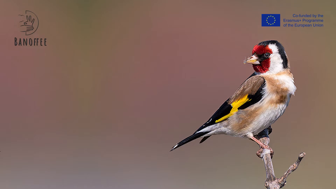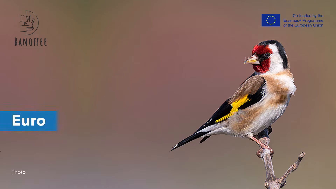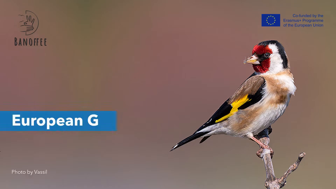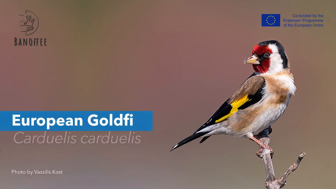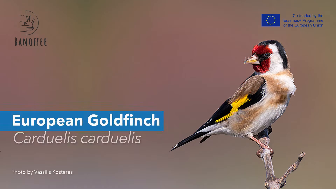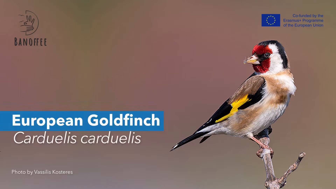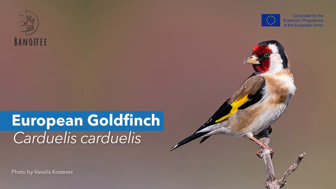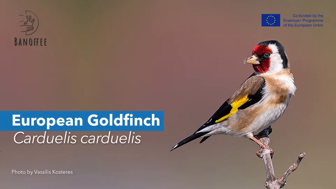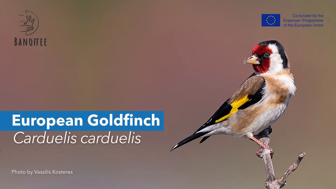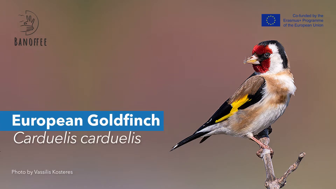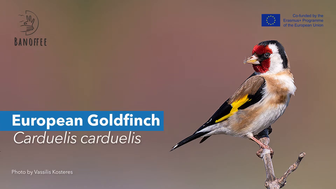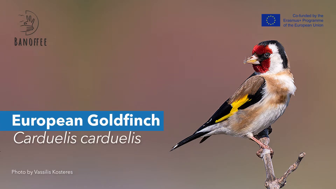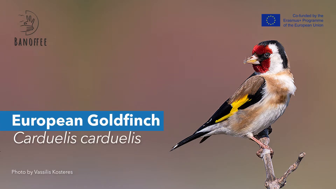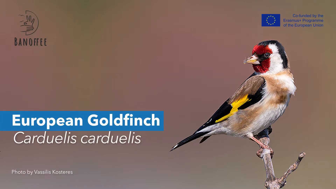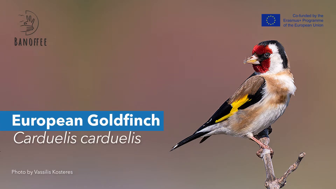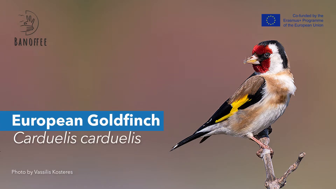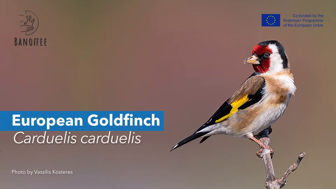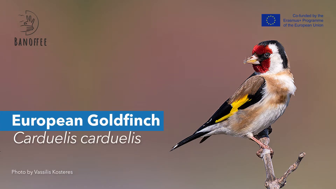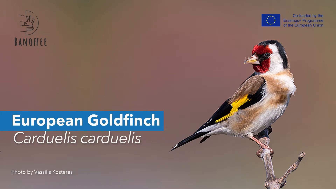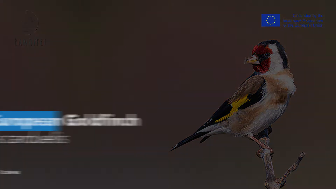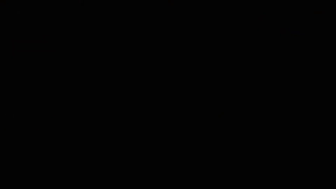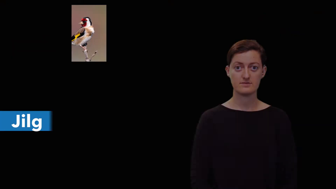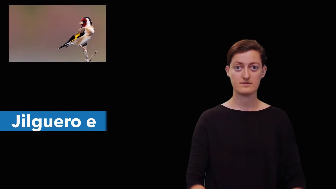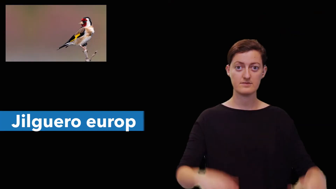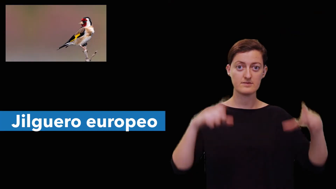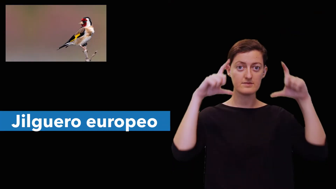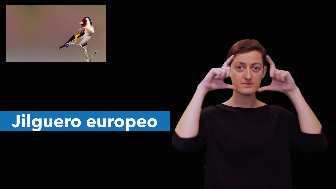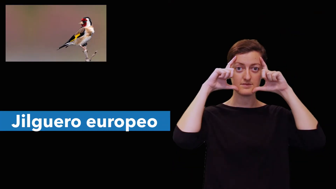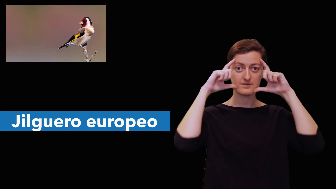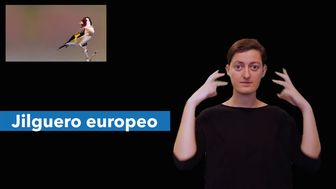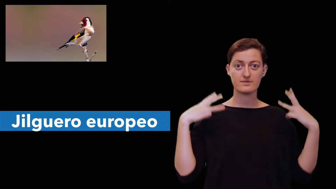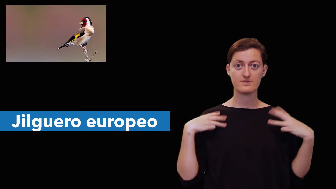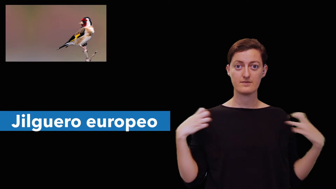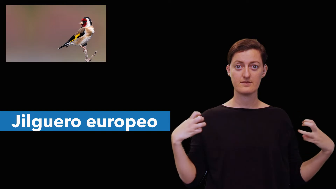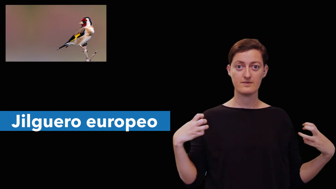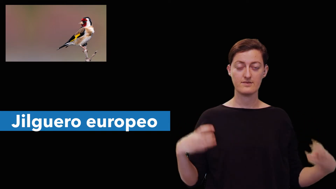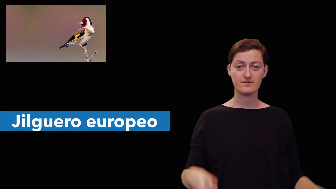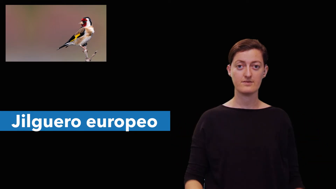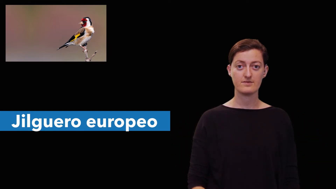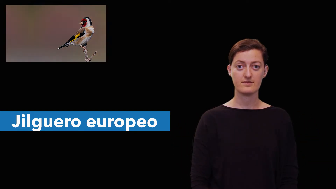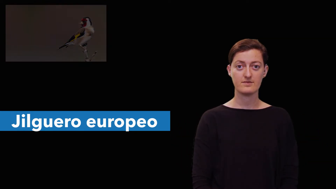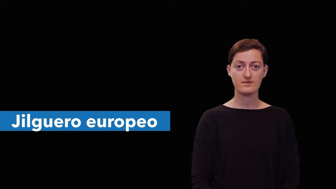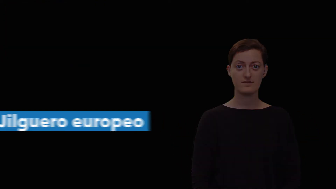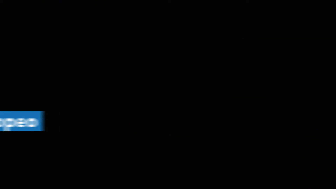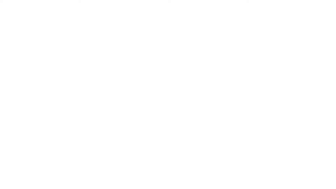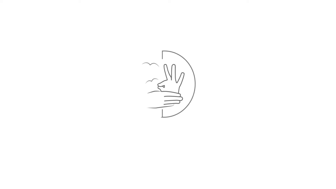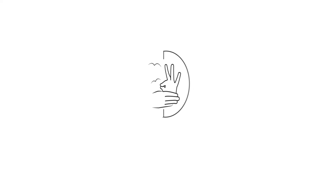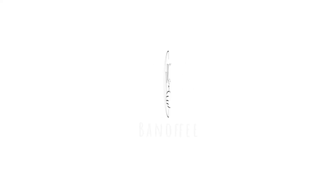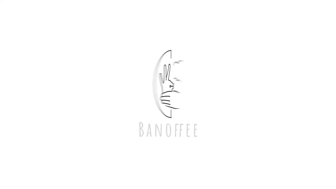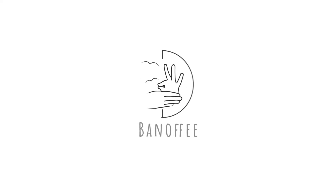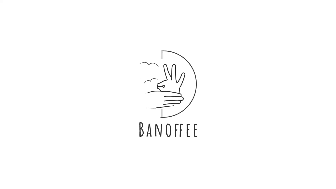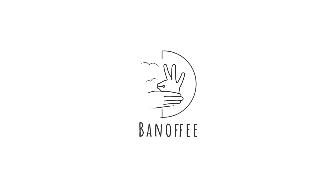European Goldfinch